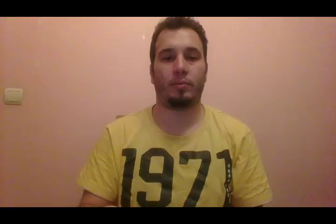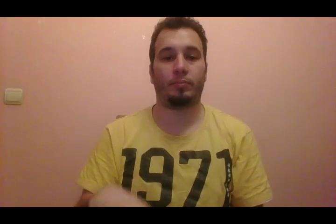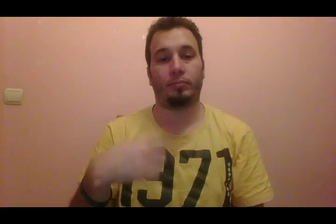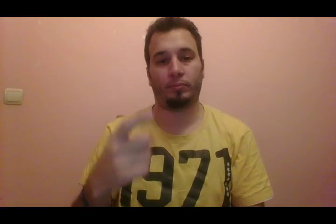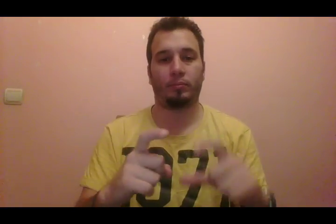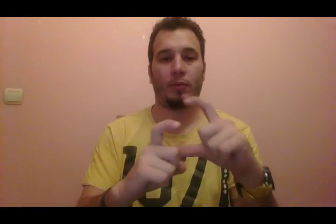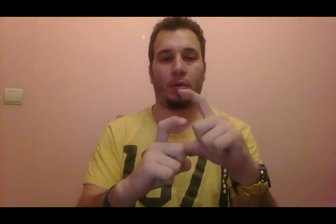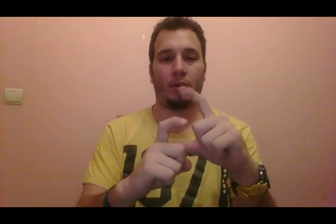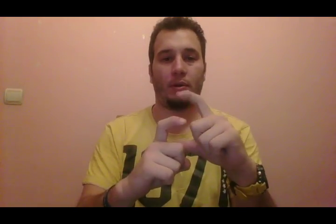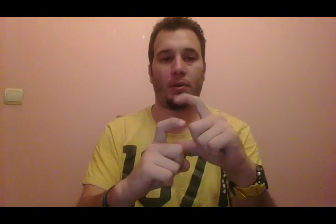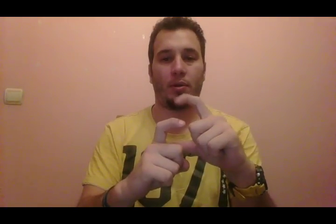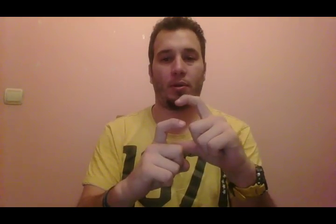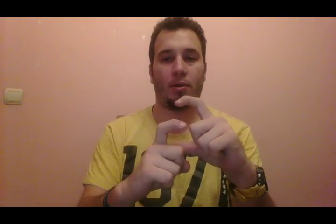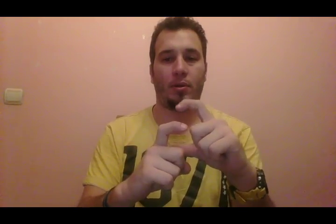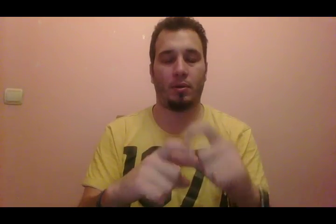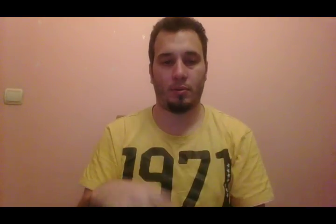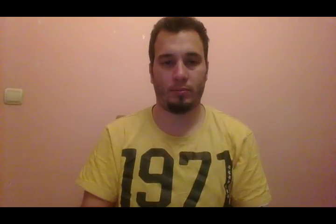lettergwithbreve